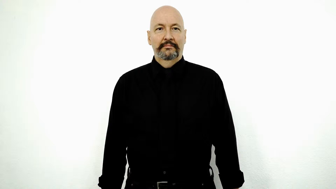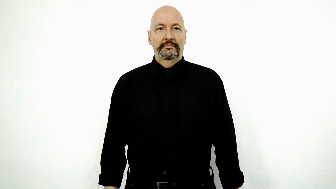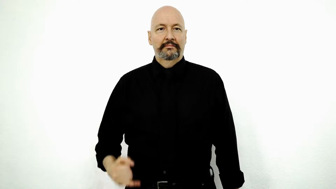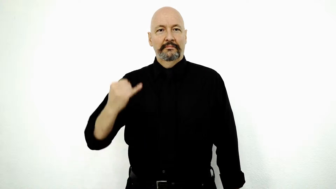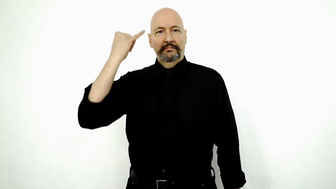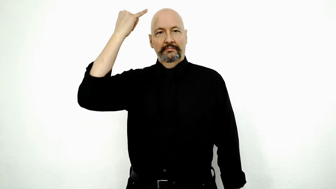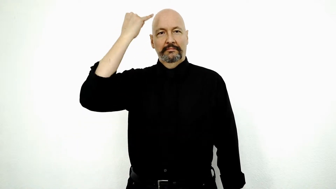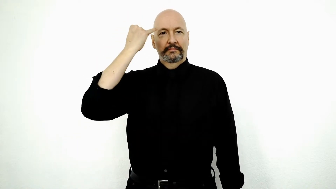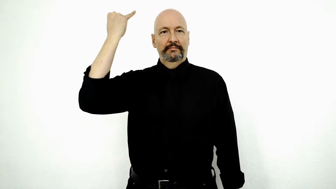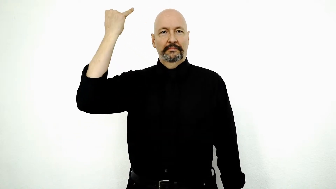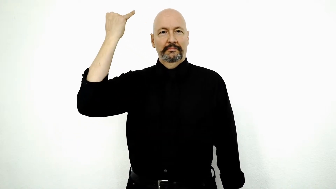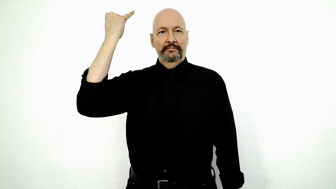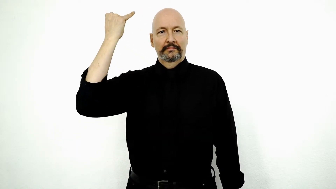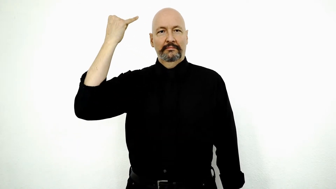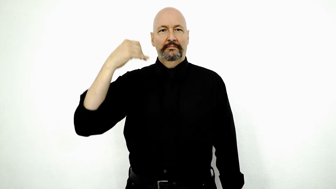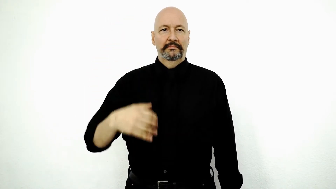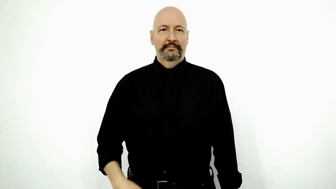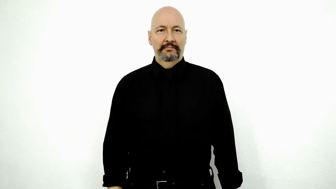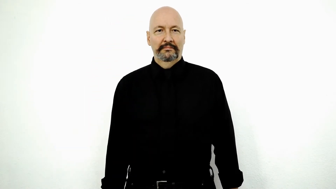PEPSI